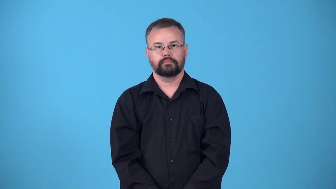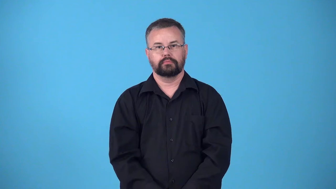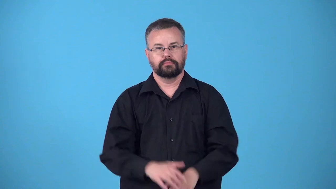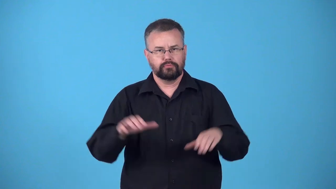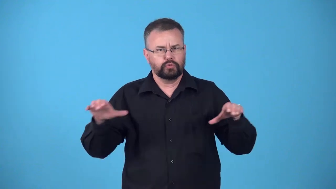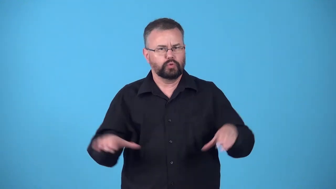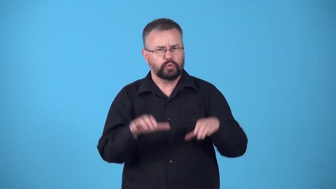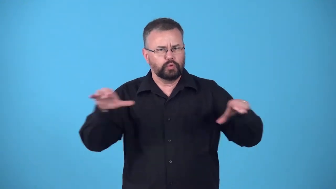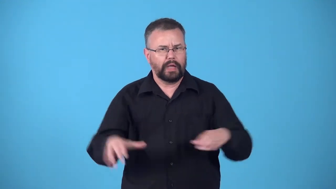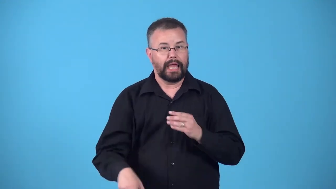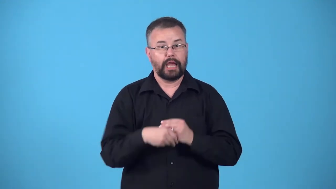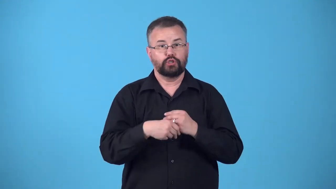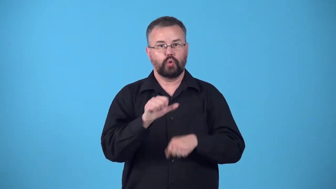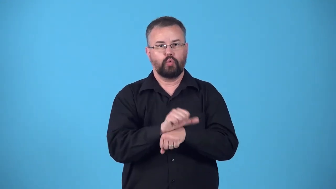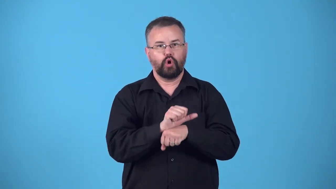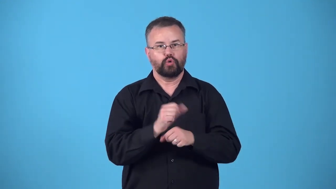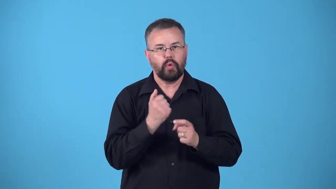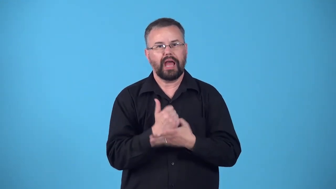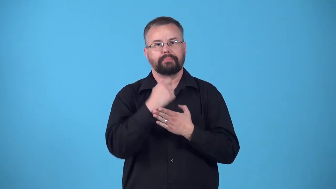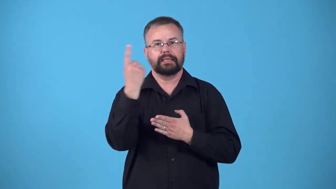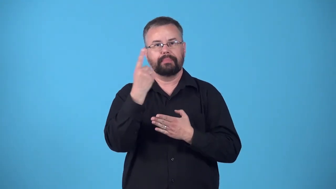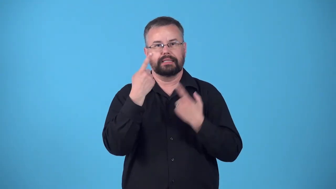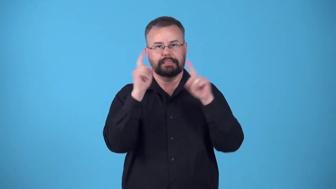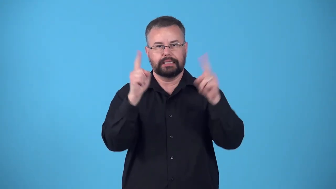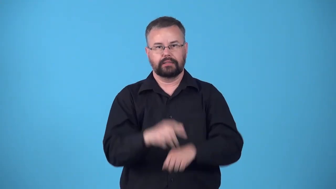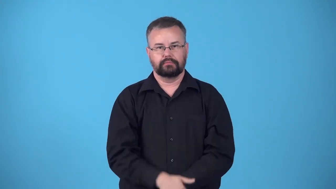go the extra mile